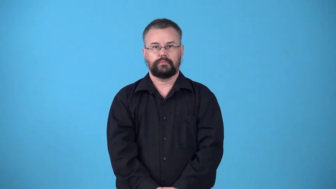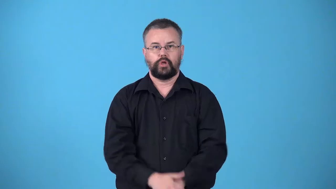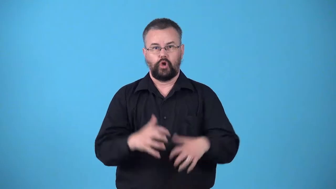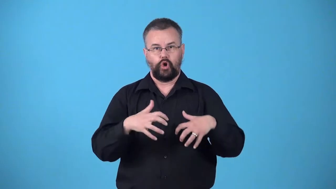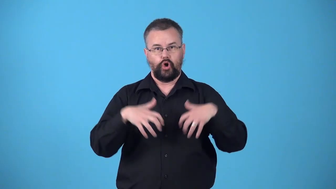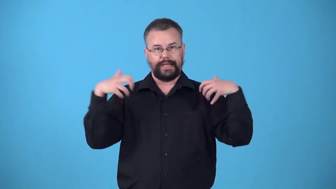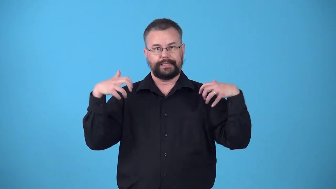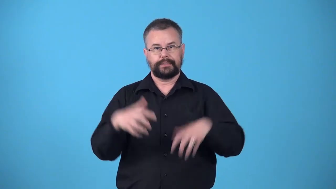viewership